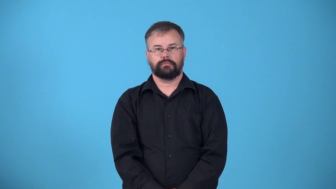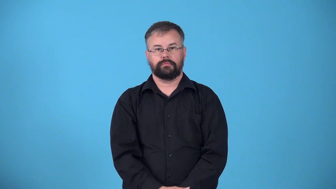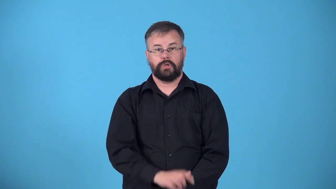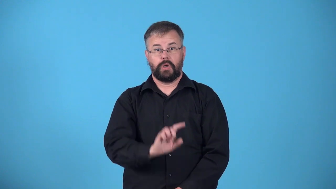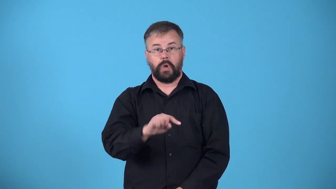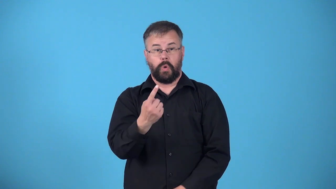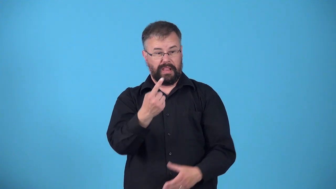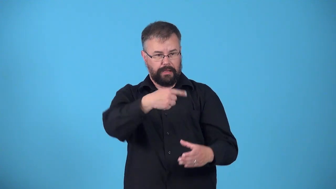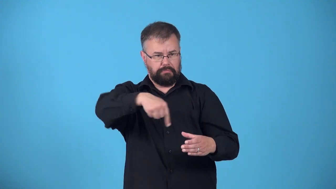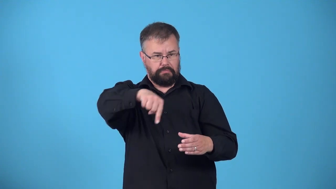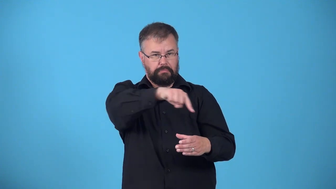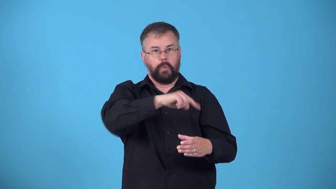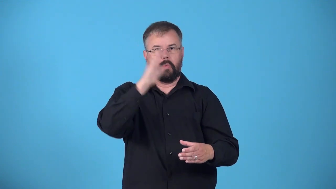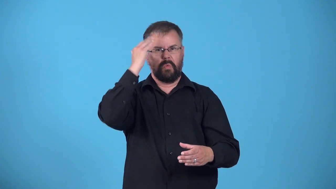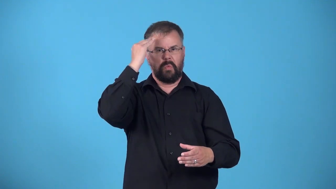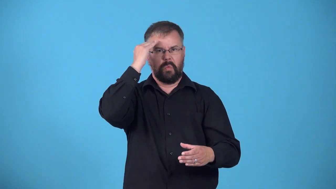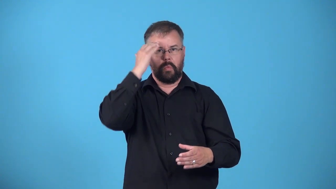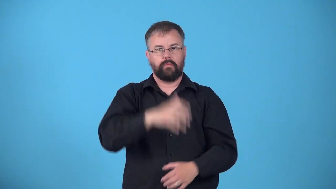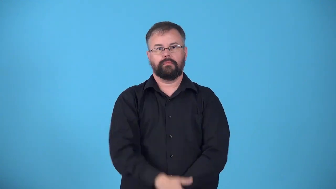inside information